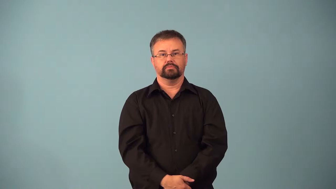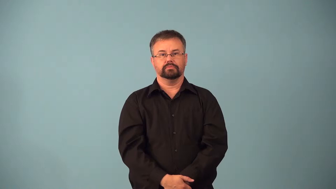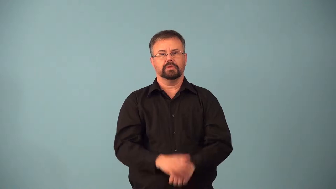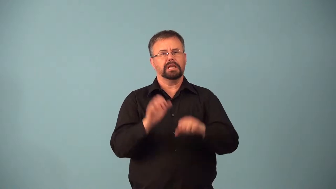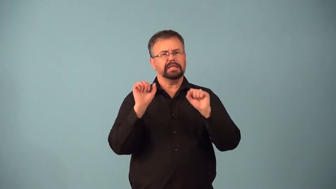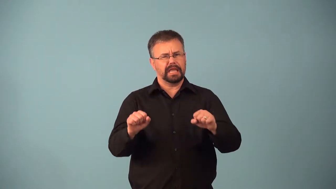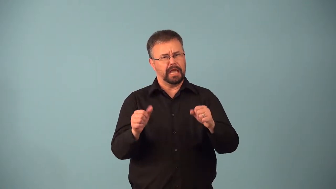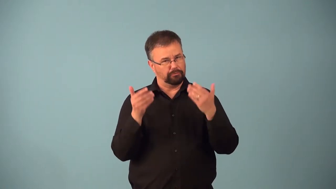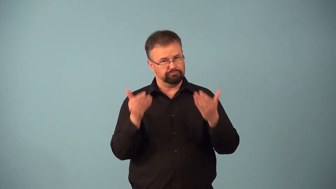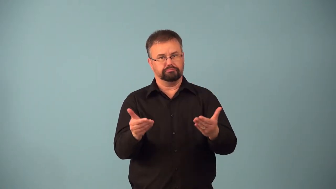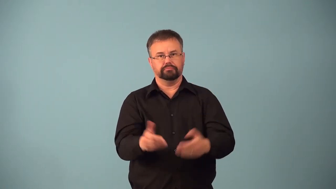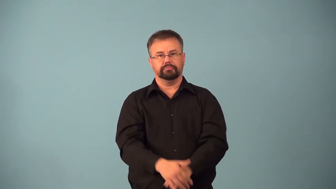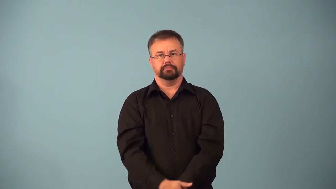afford-able to do without problem